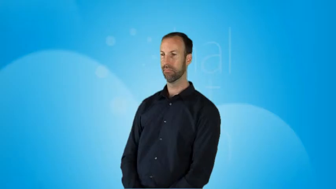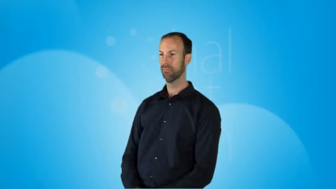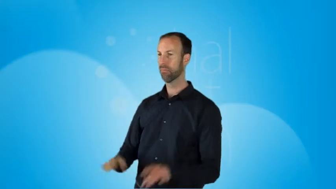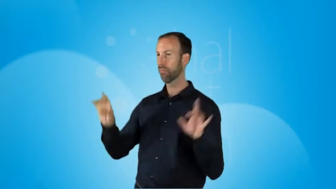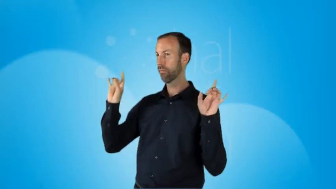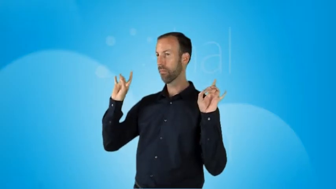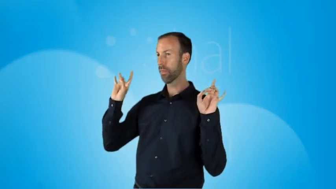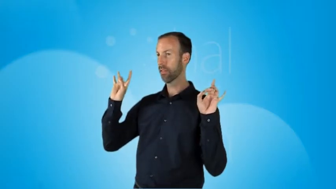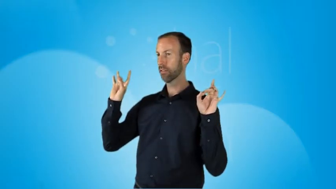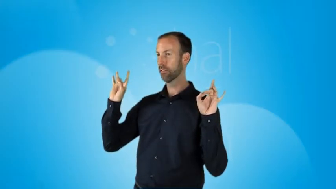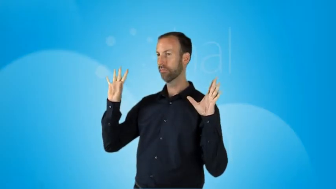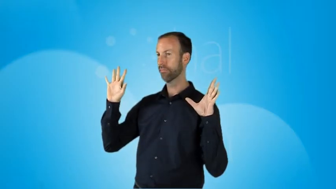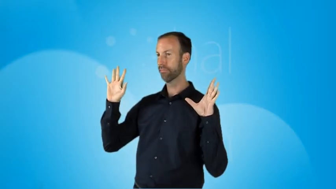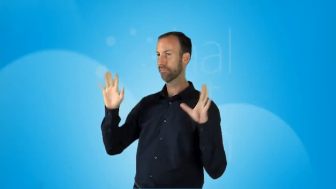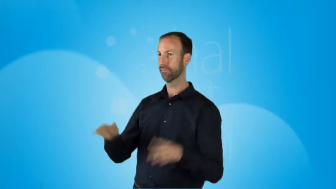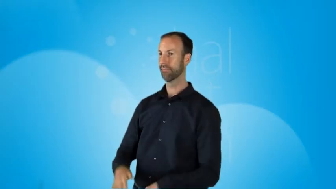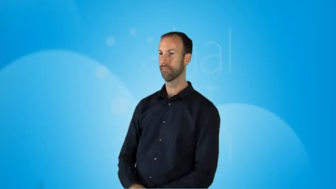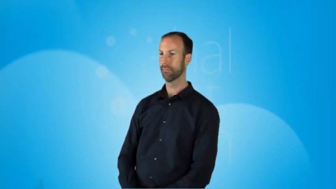awful